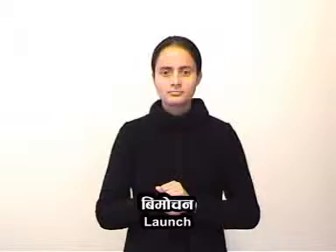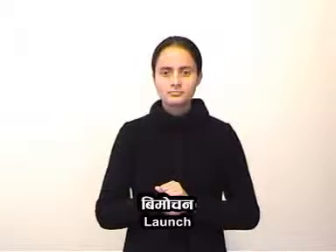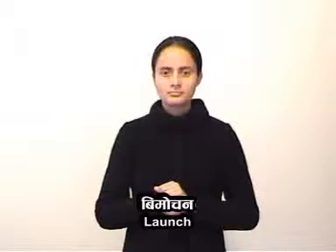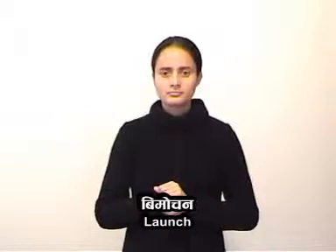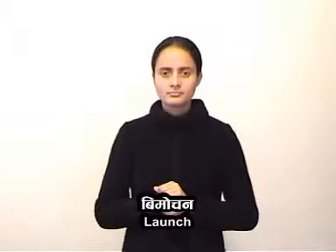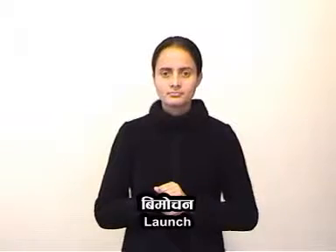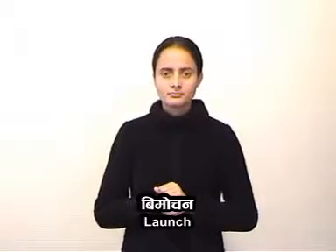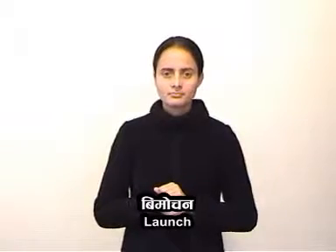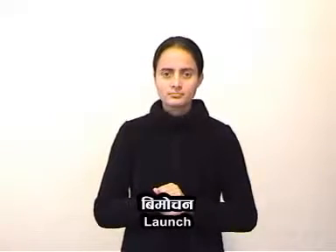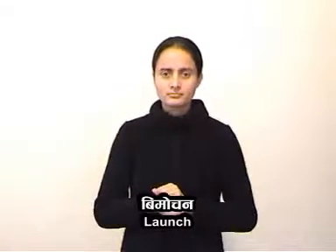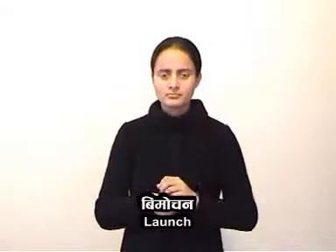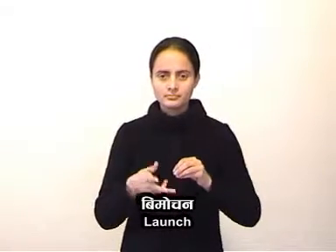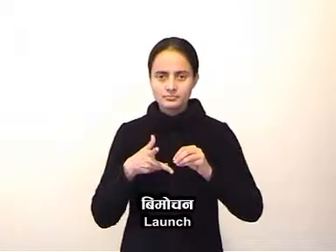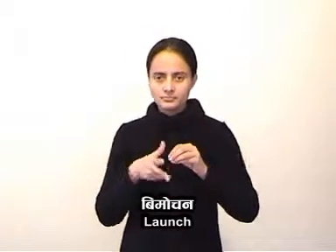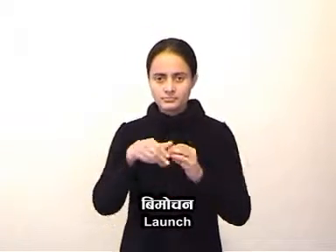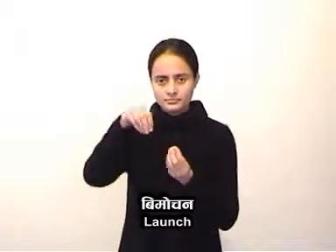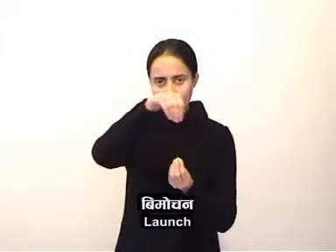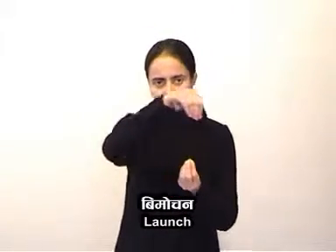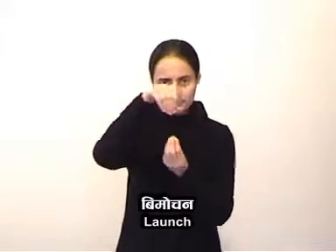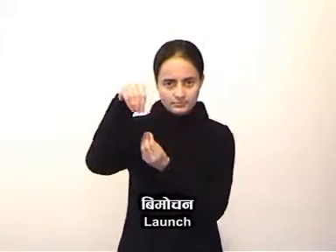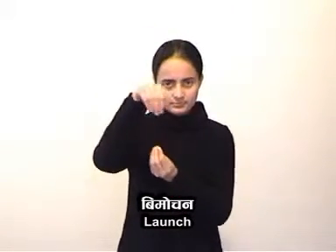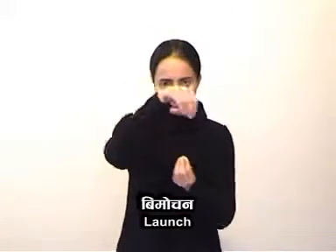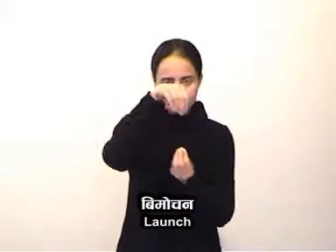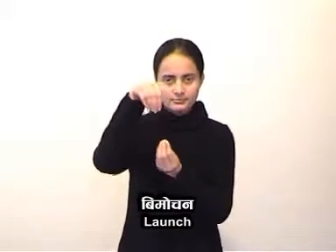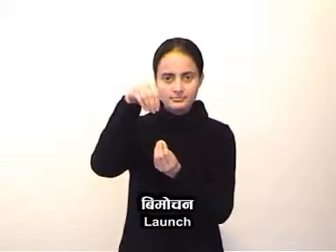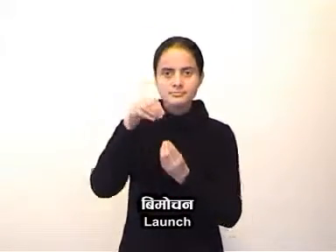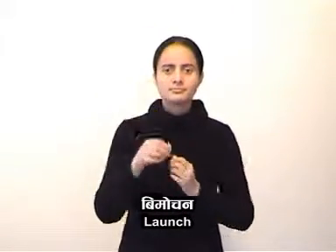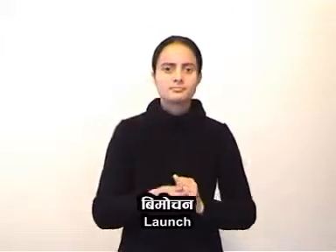launch